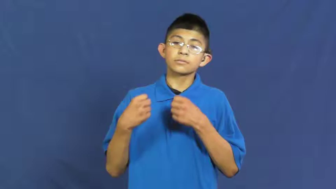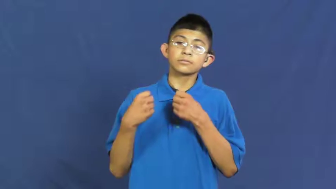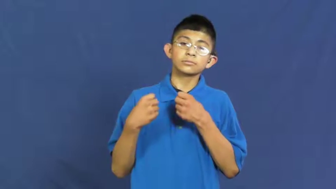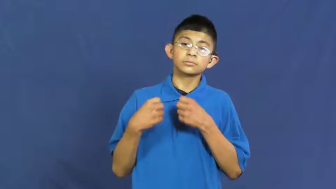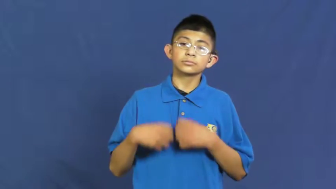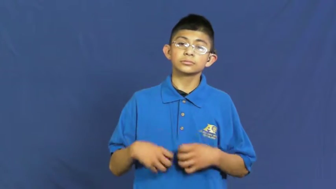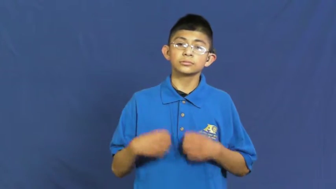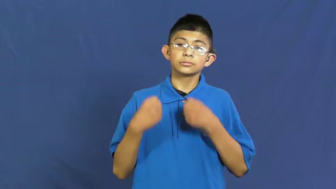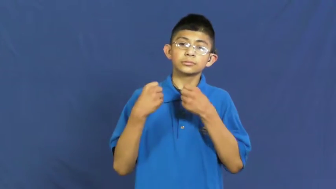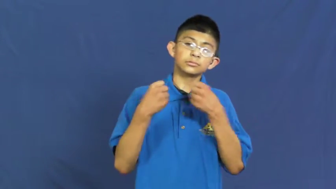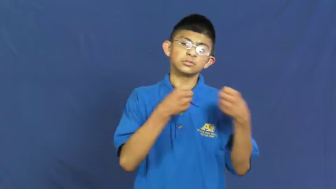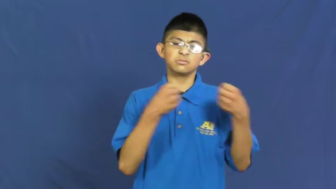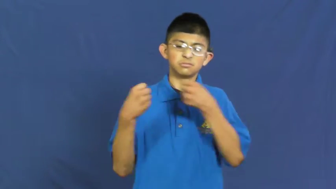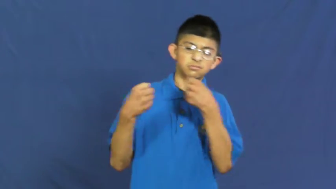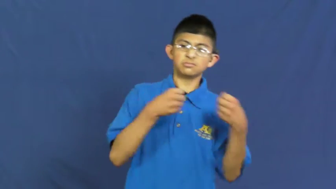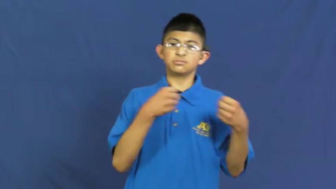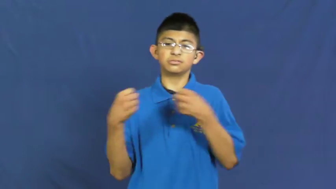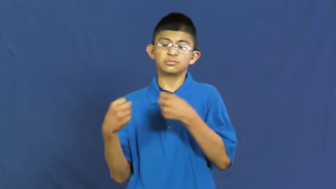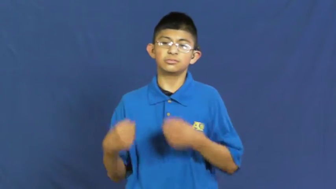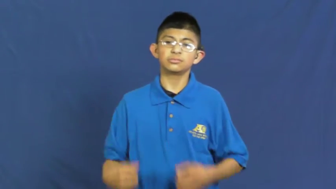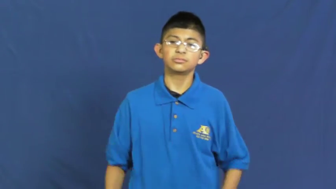jostle,jostle around